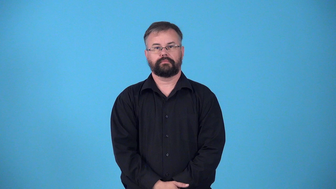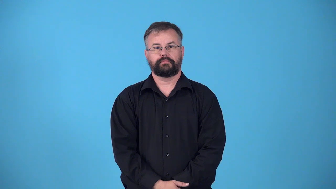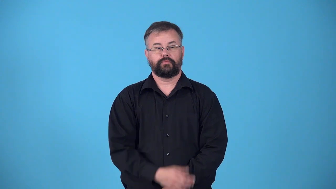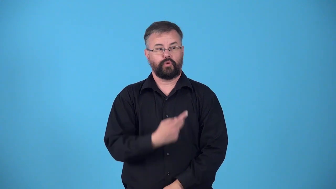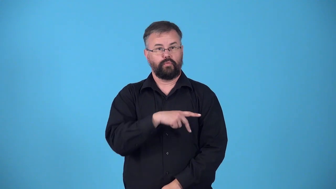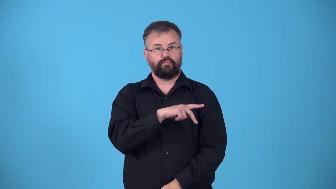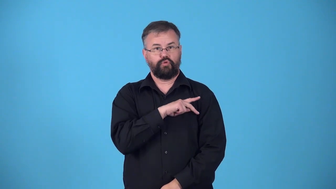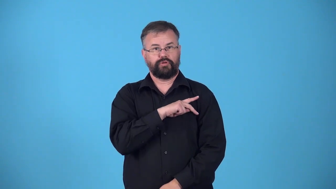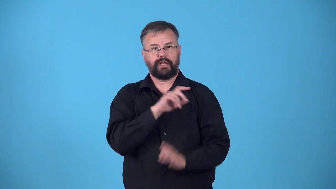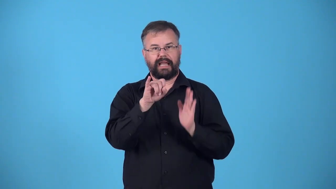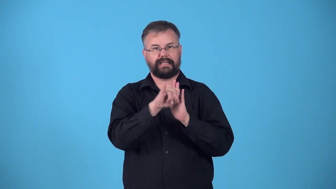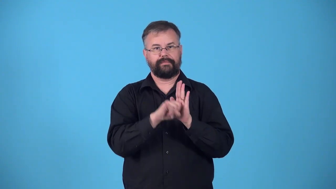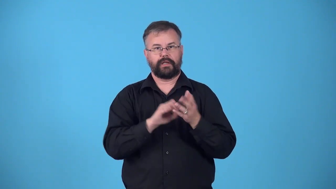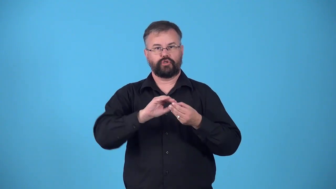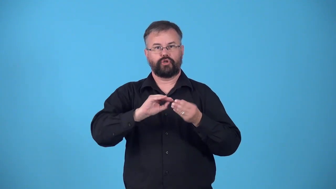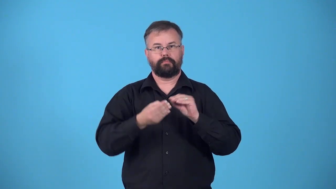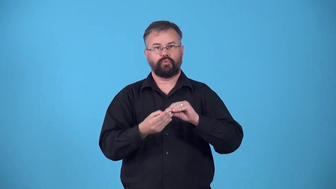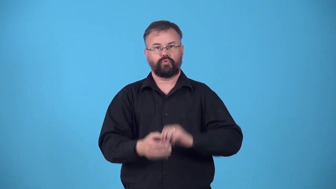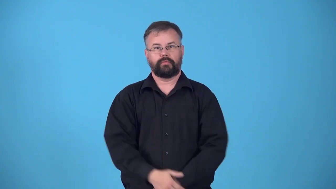pin number